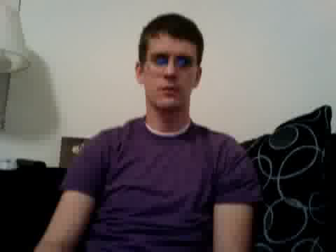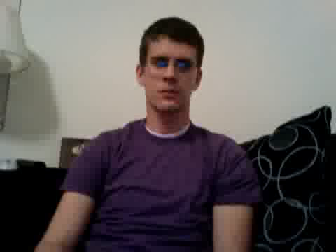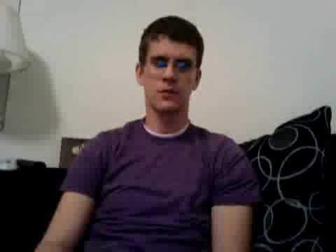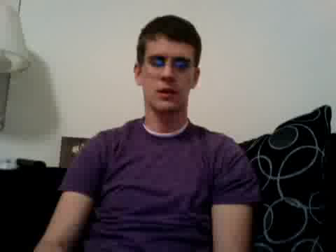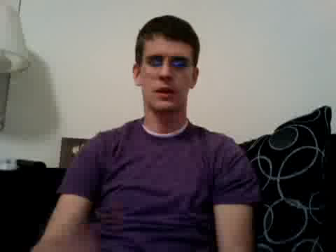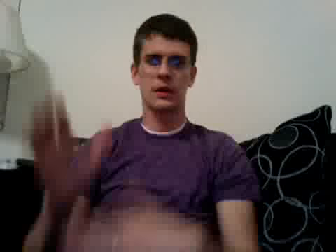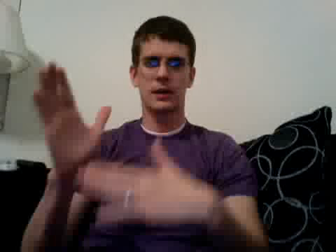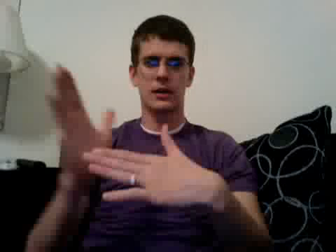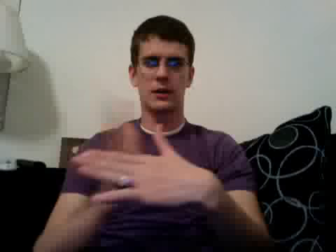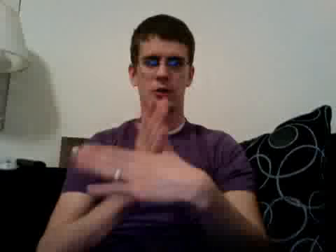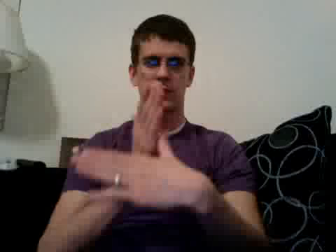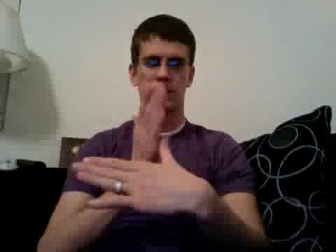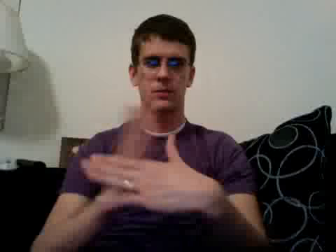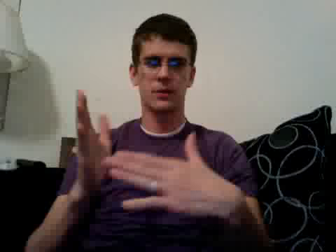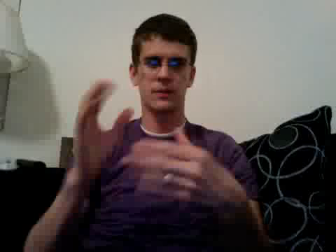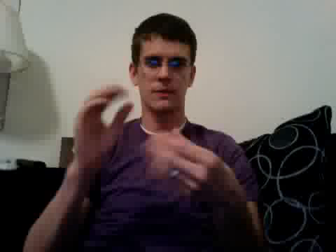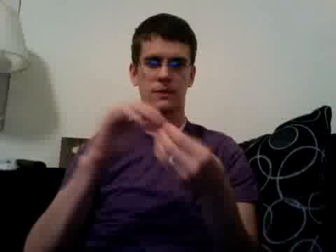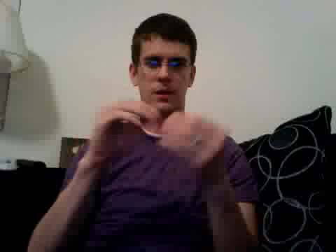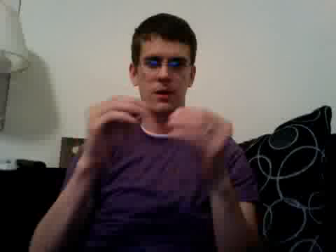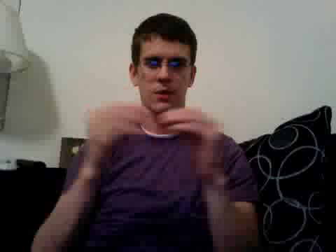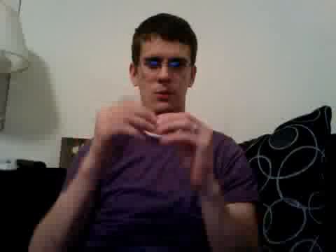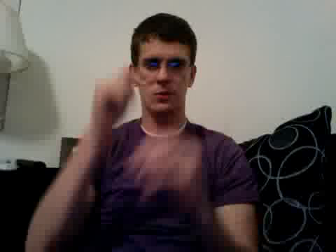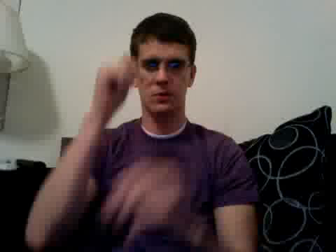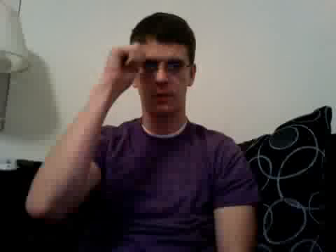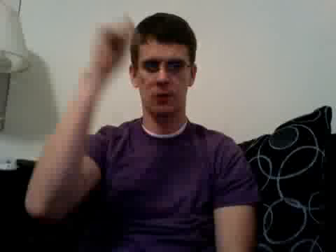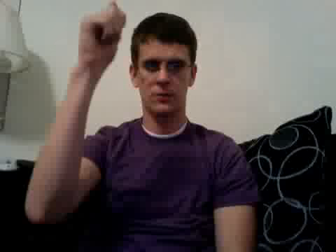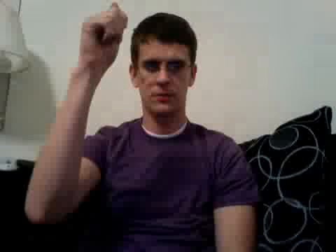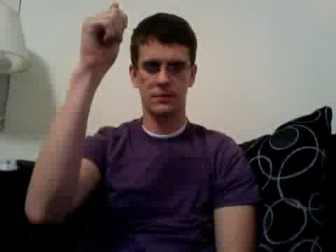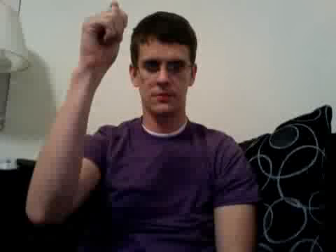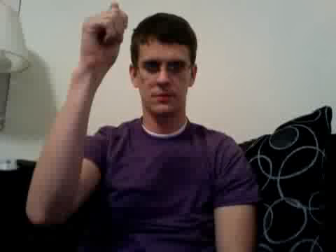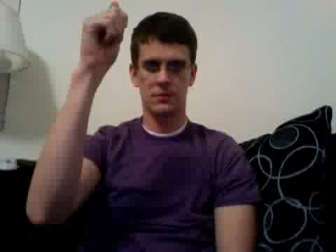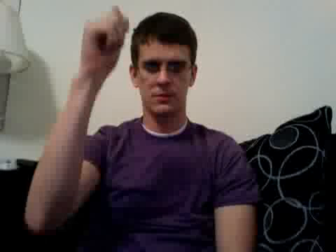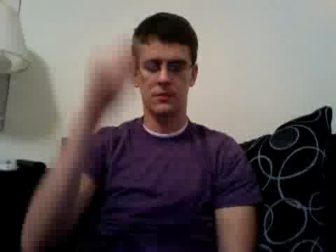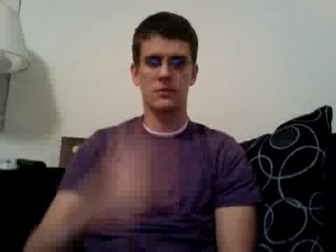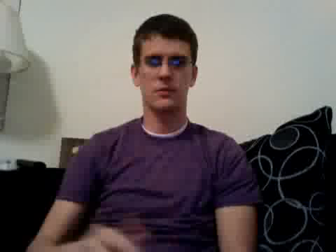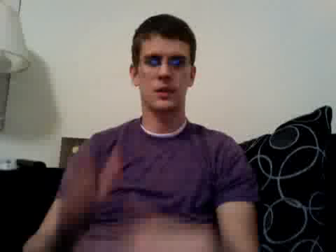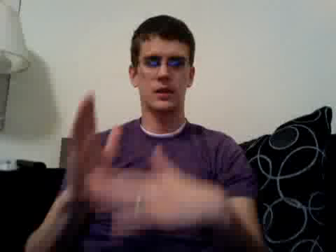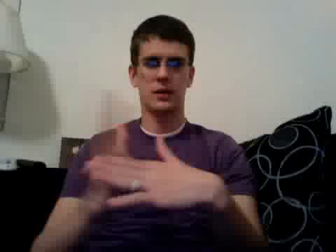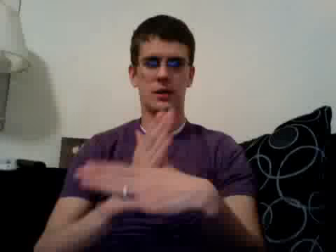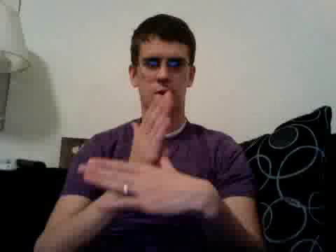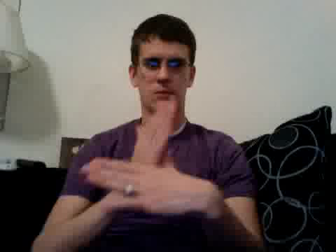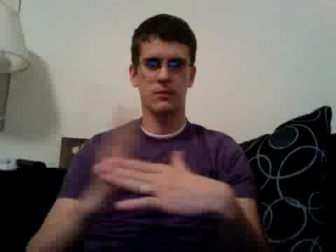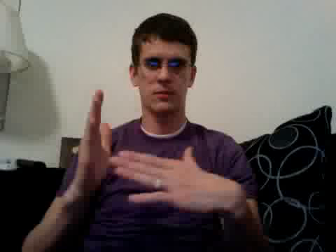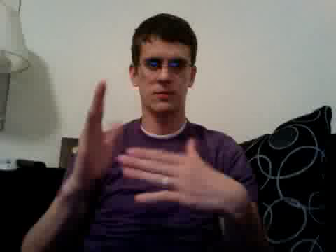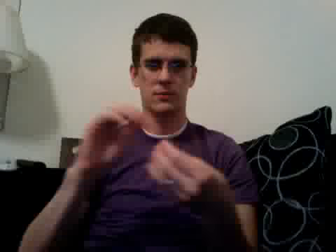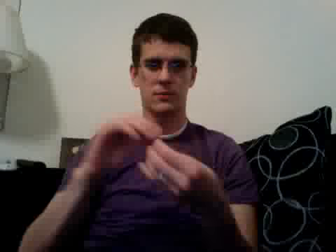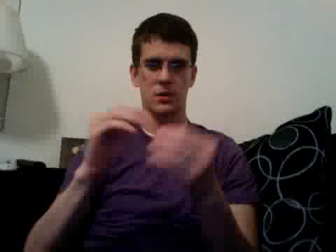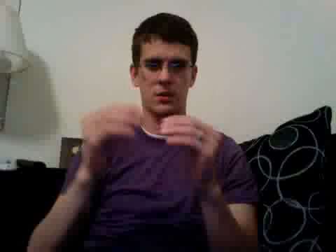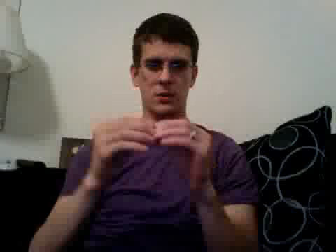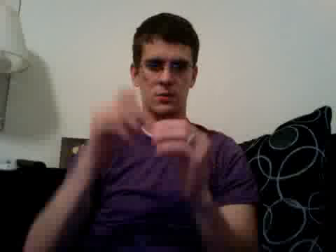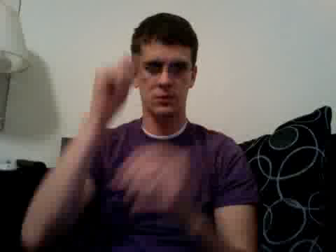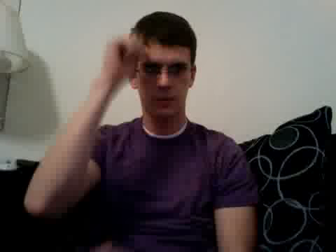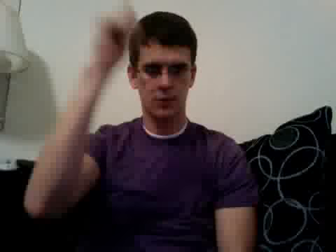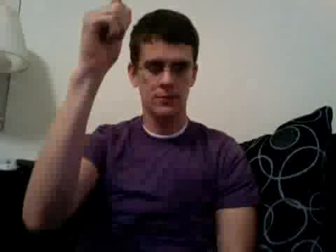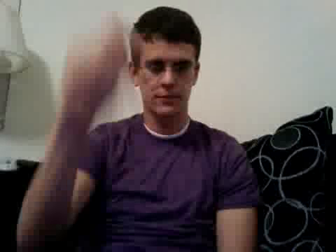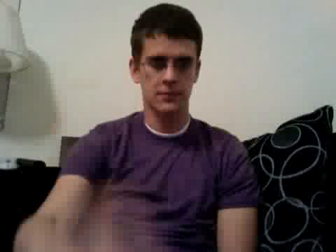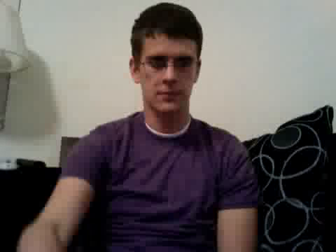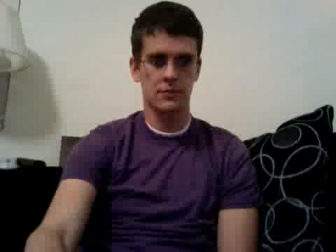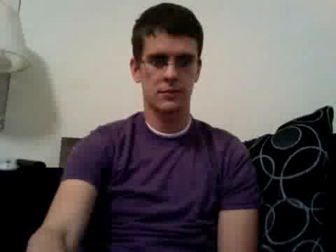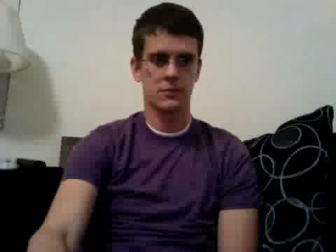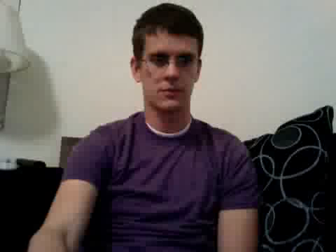Intermediate Value Theorem